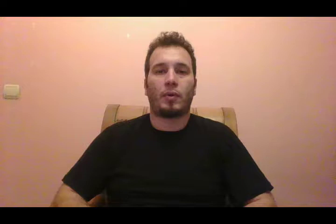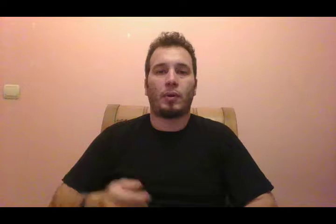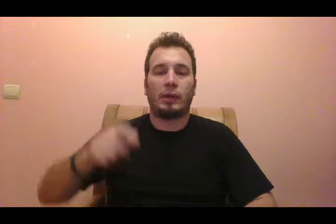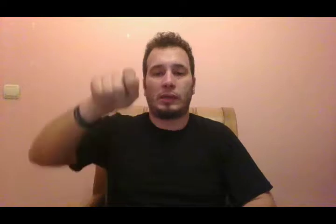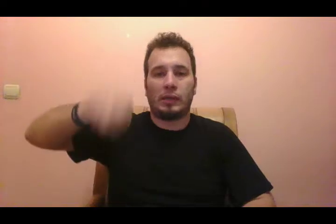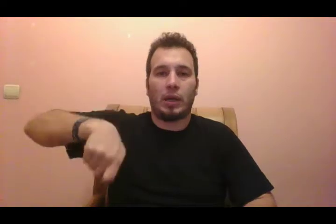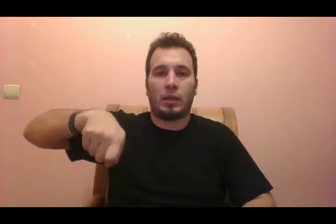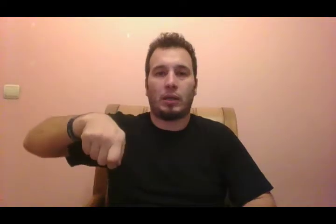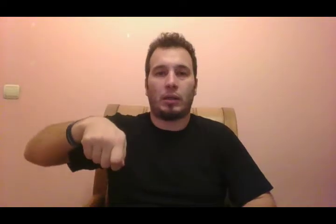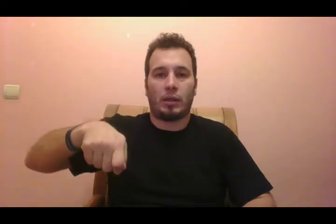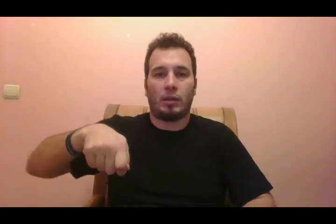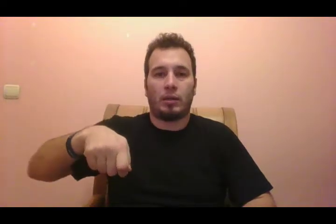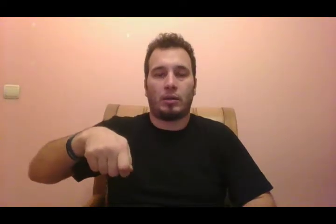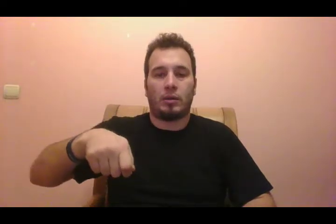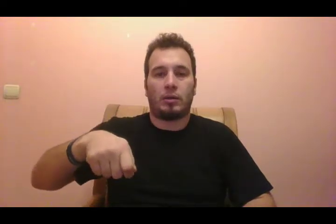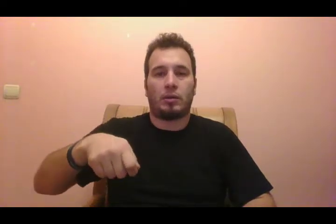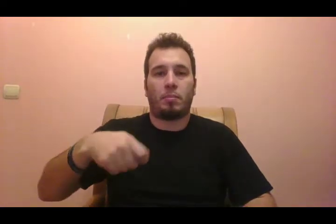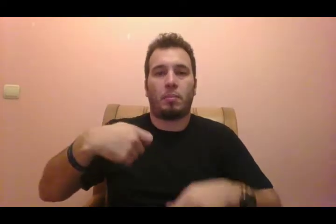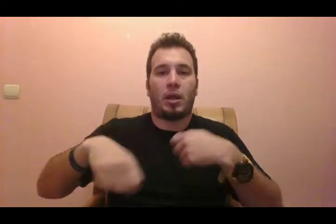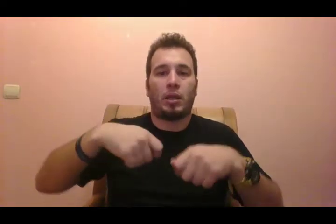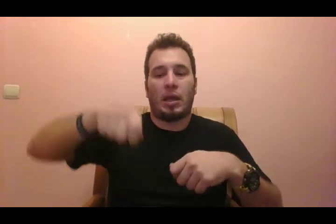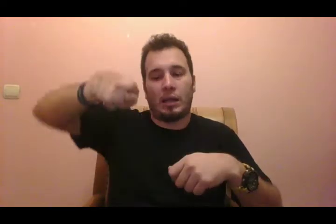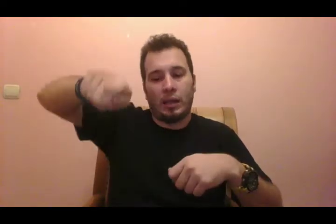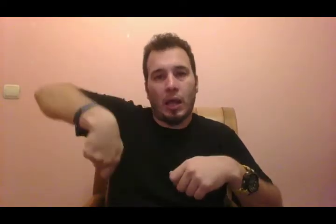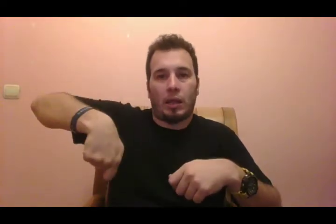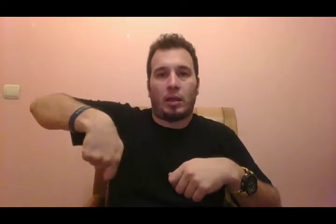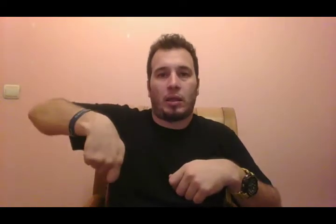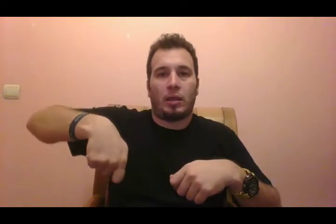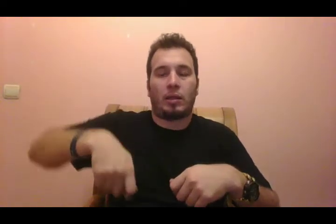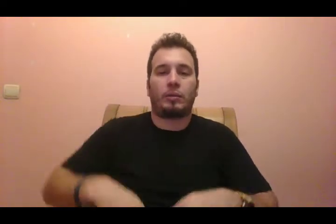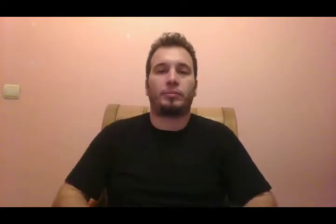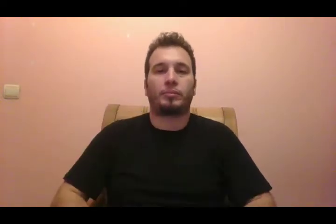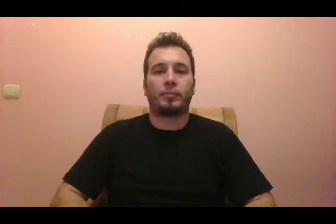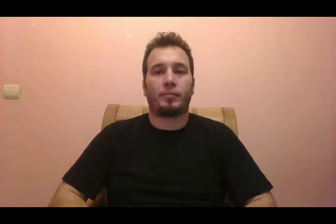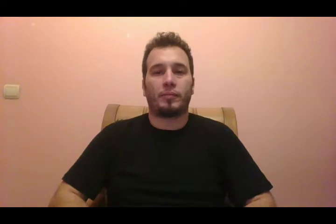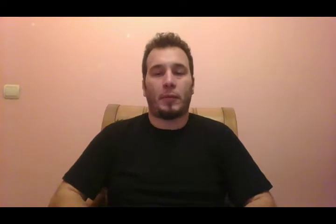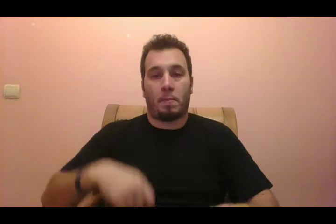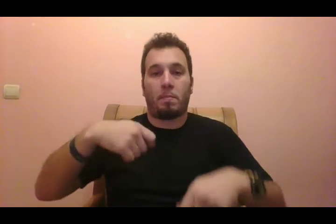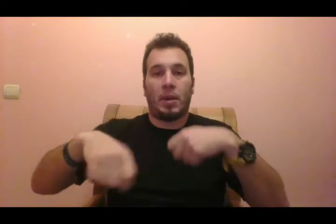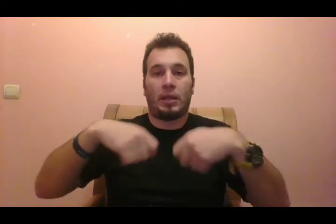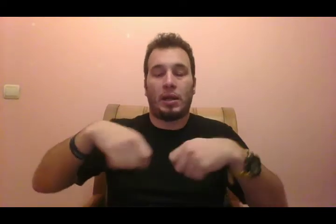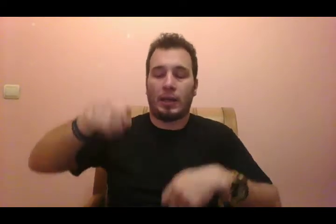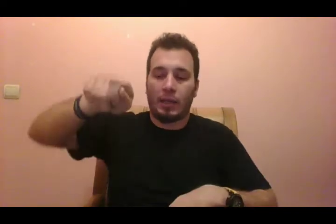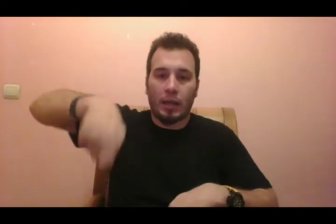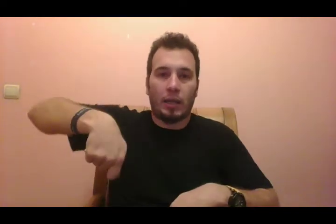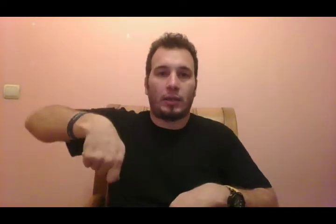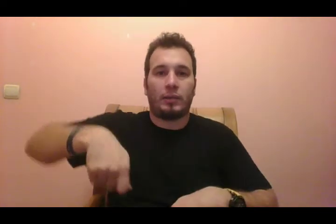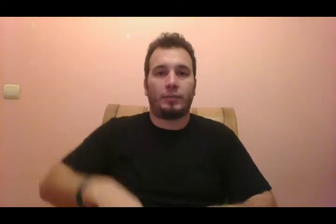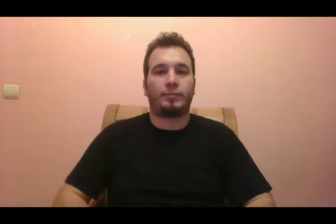creditcard